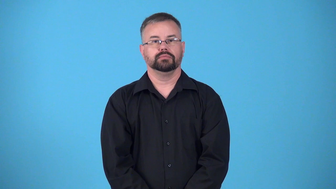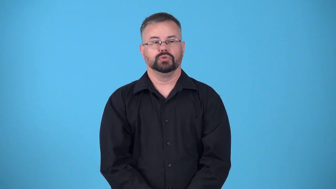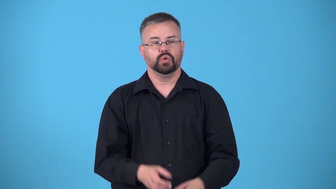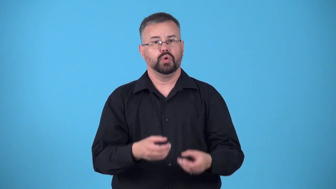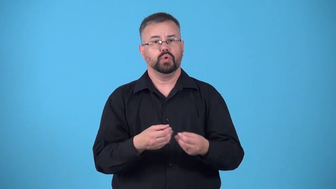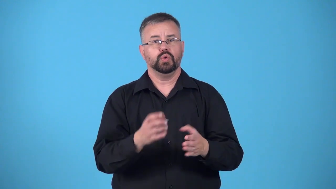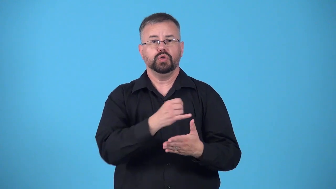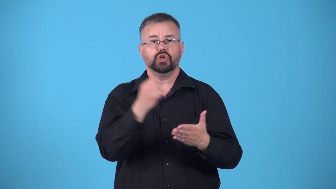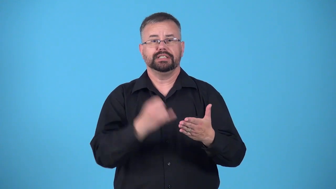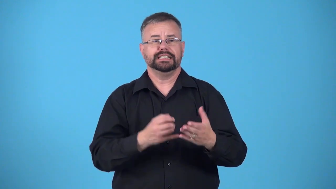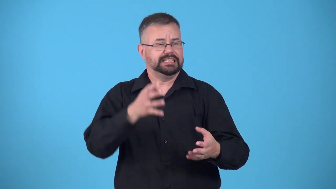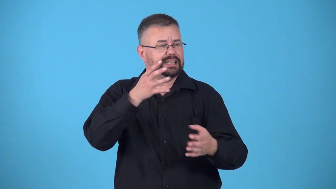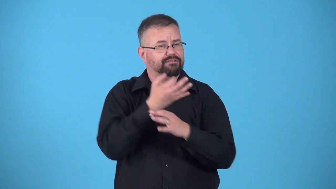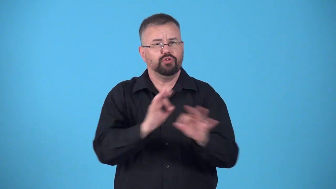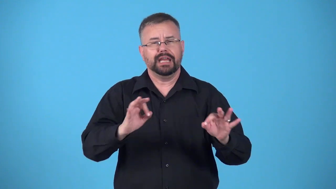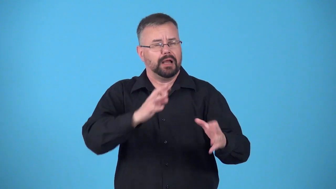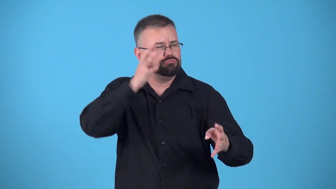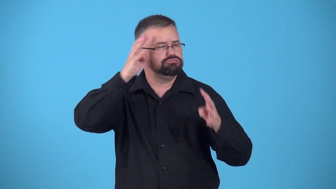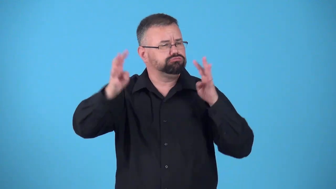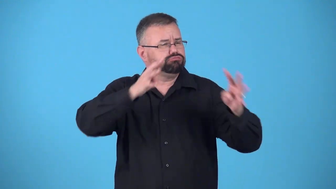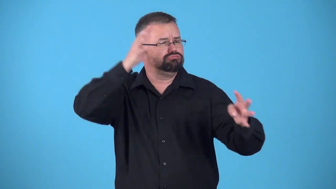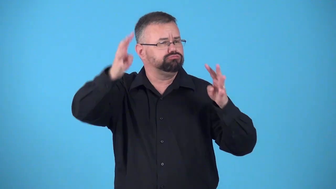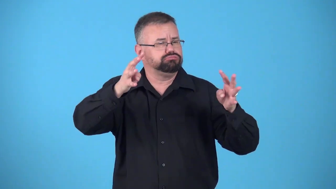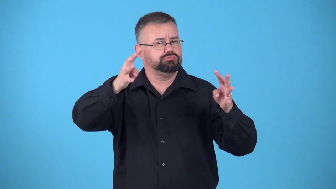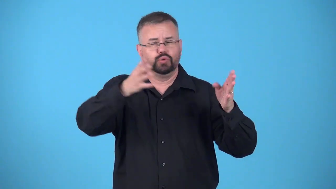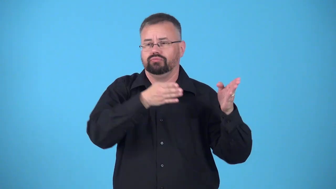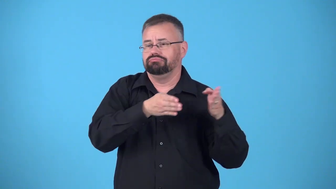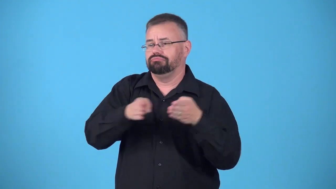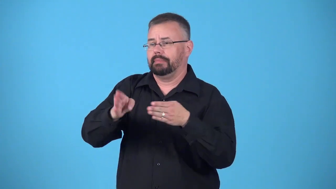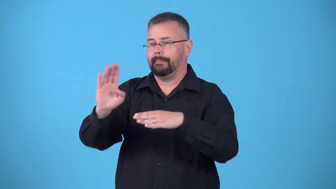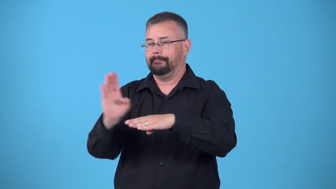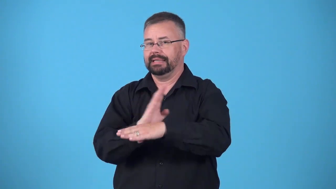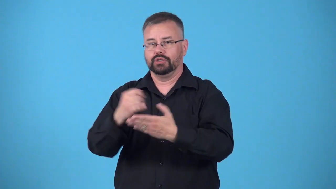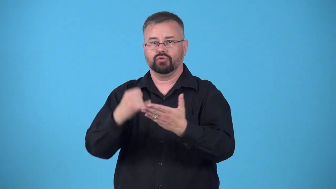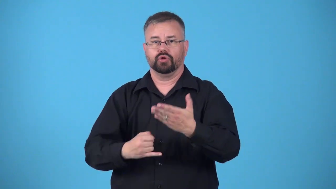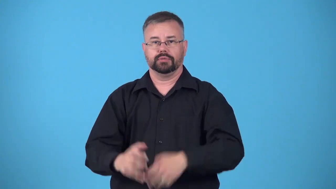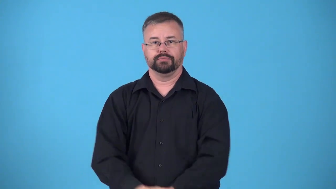sell out your integrity